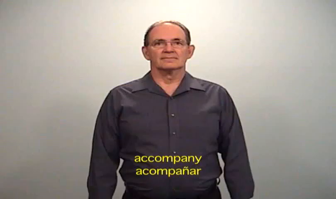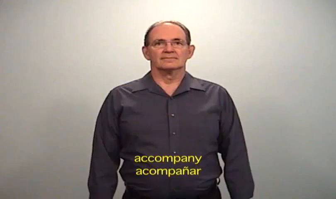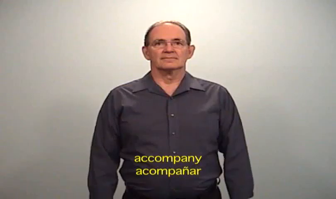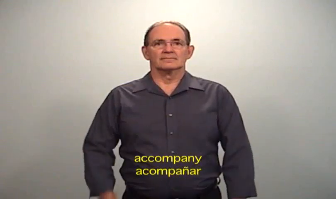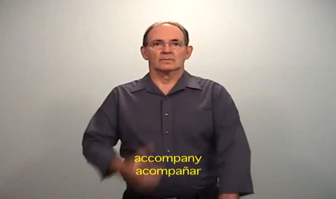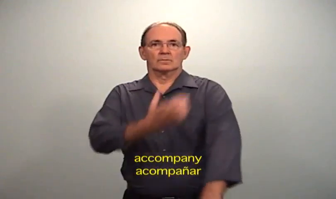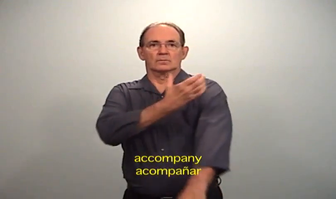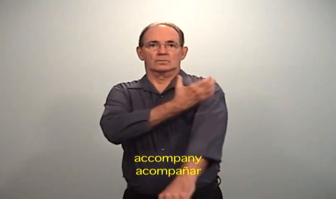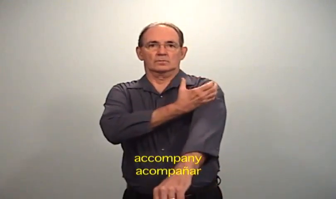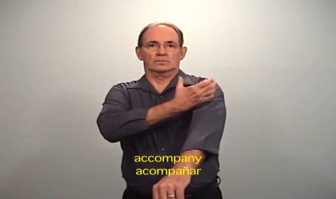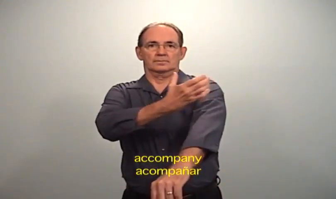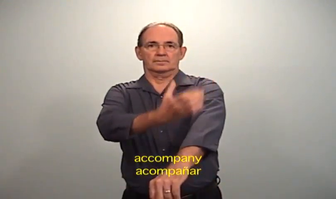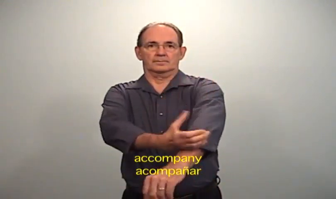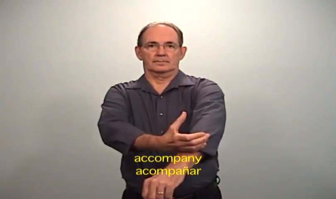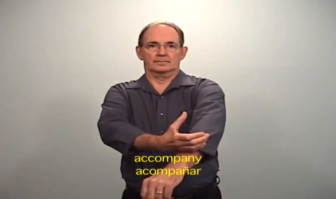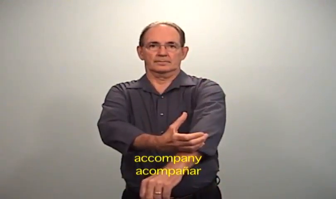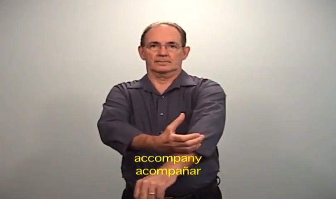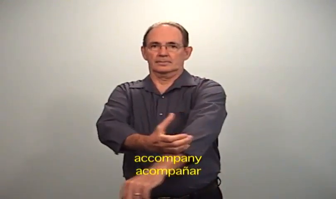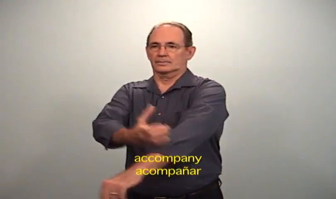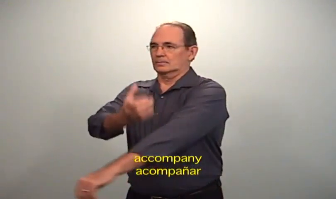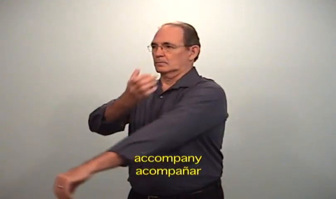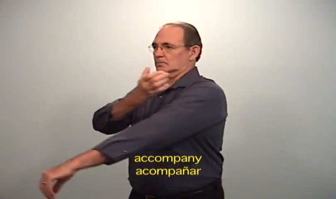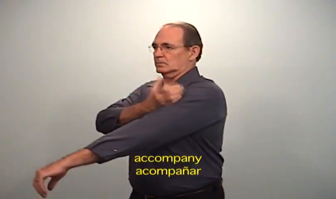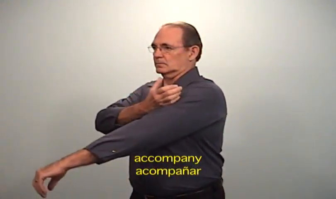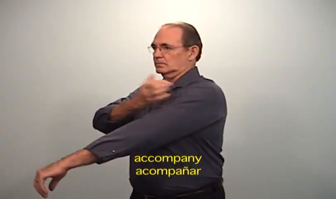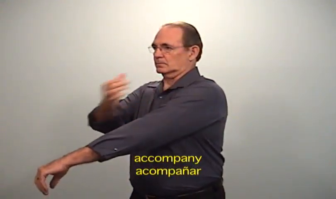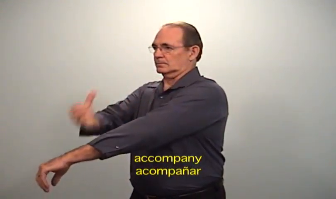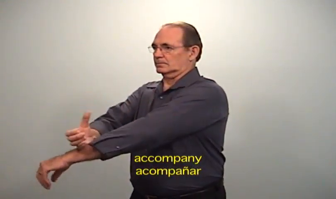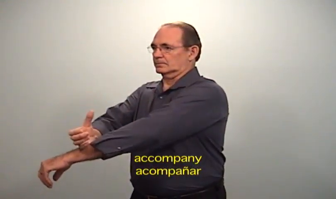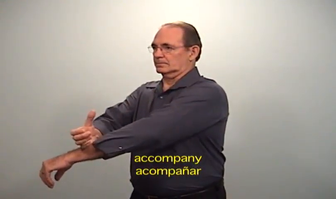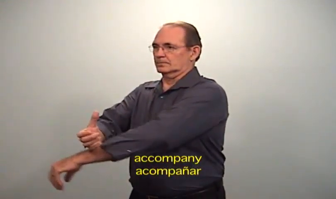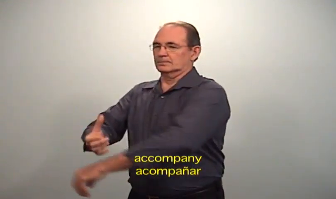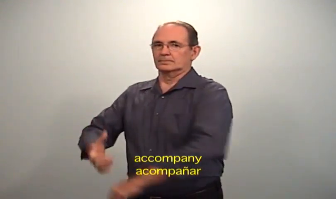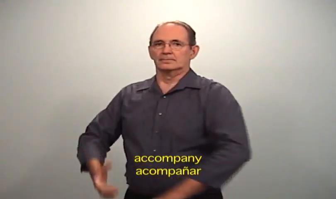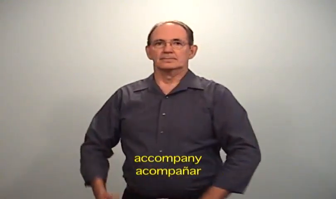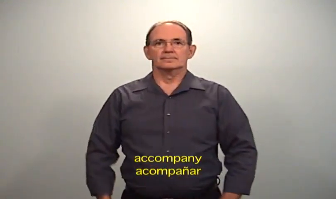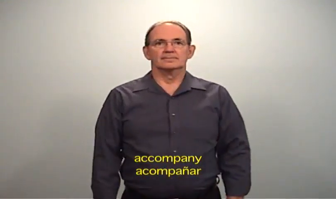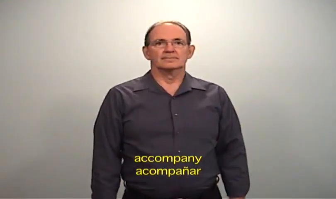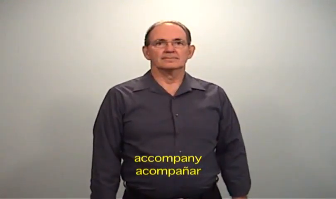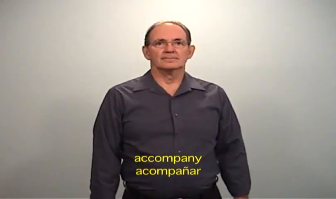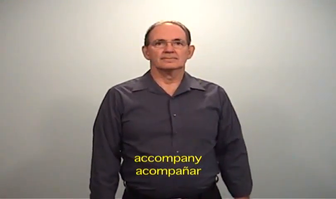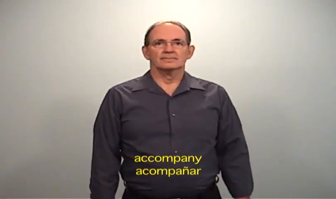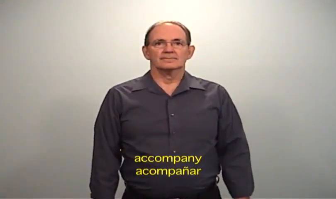Accompany